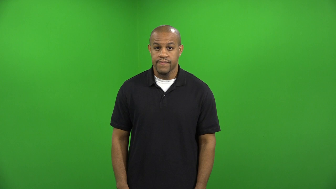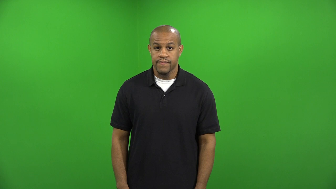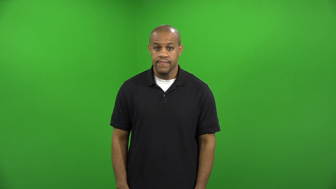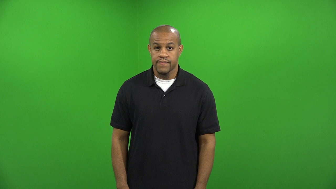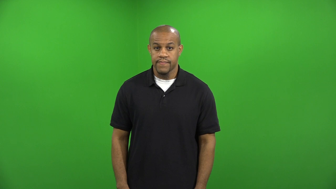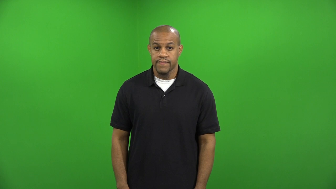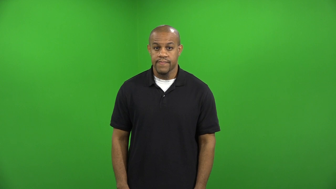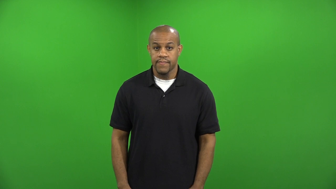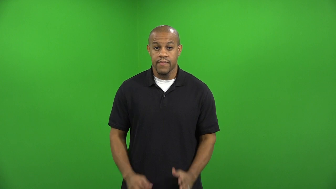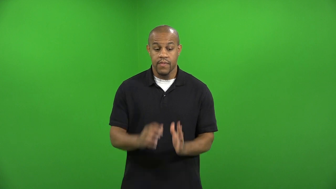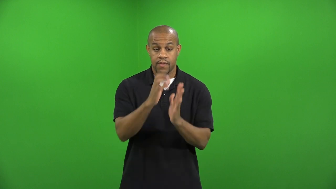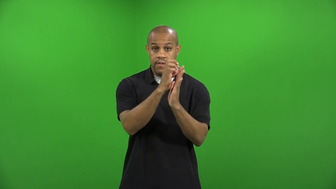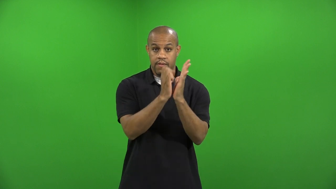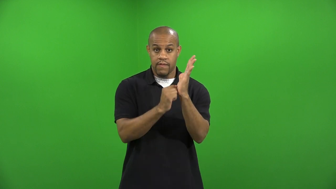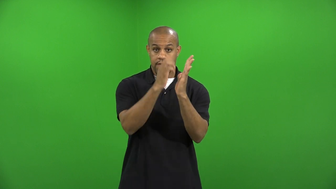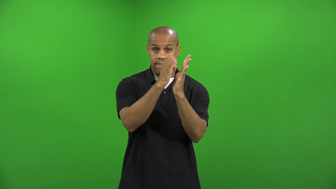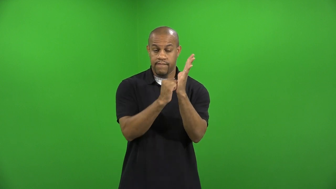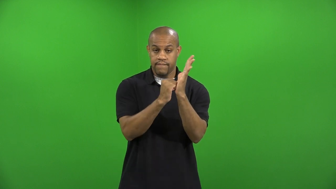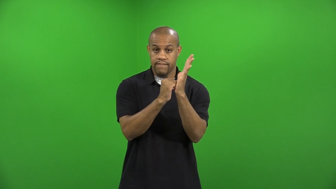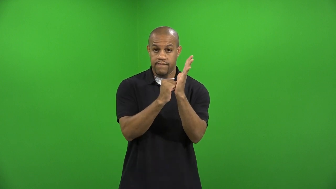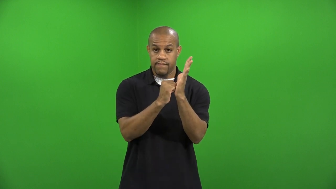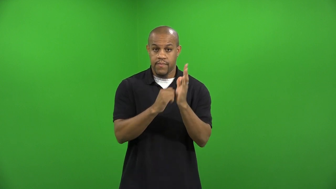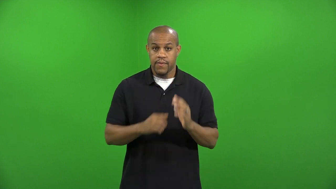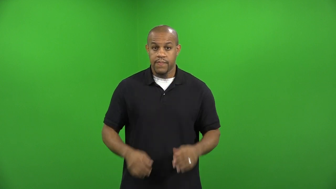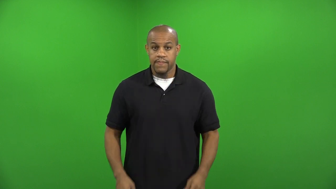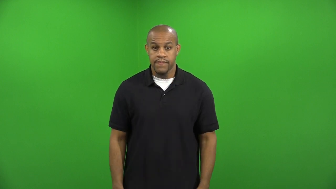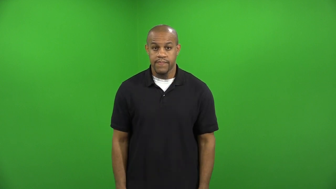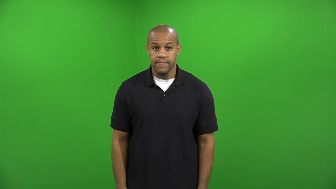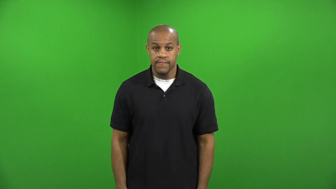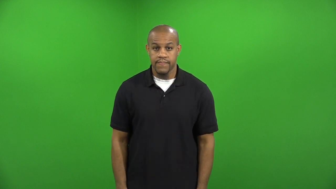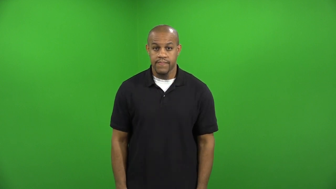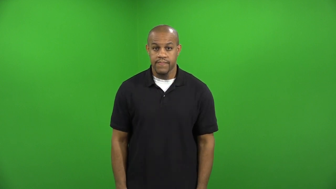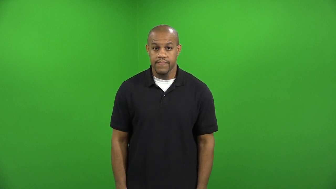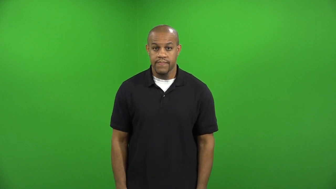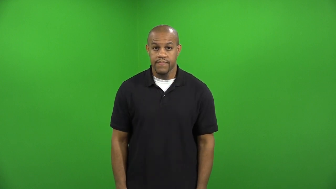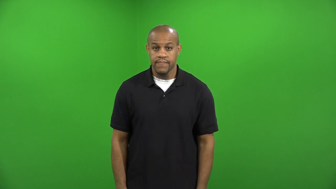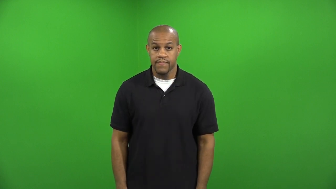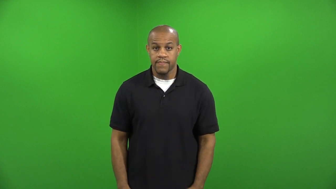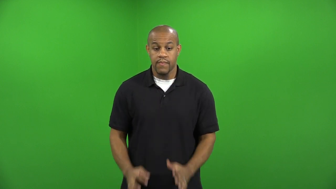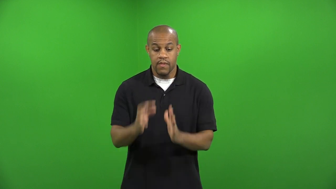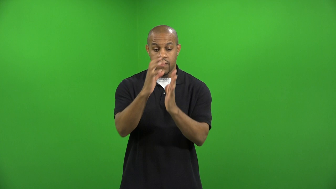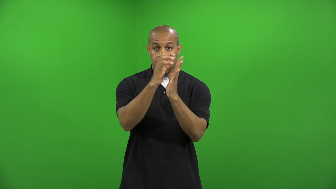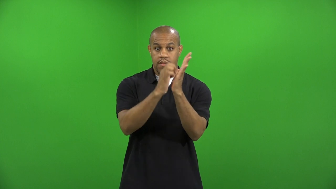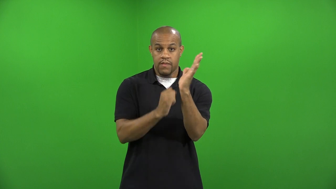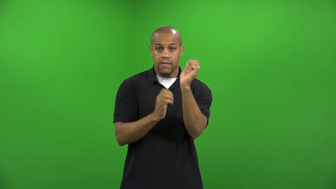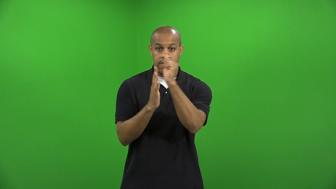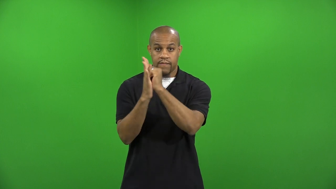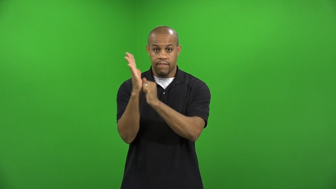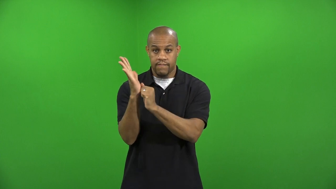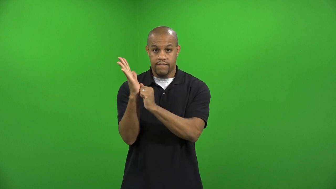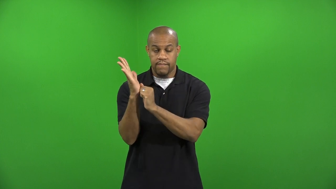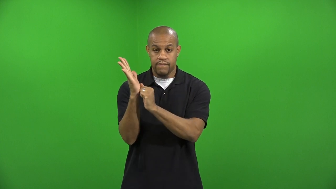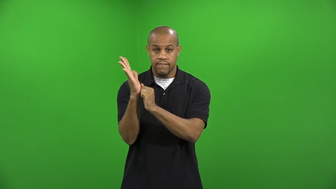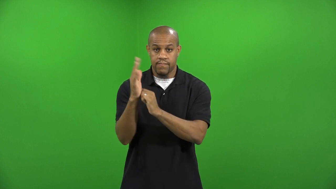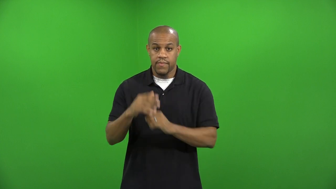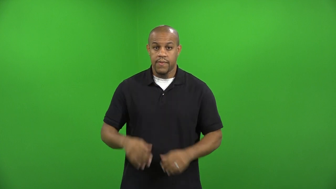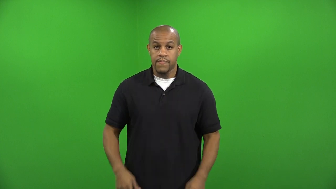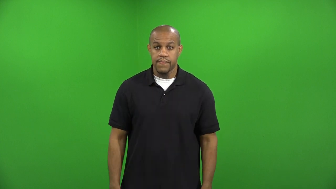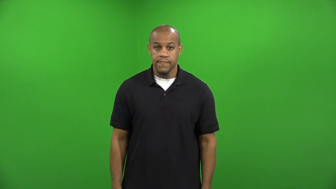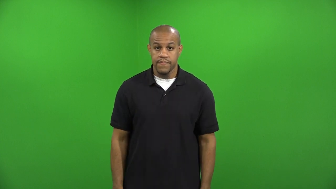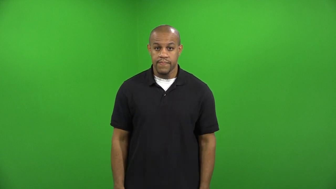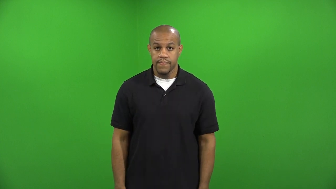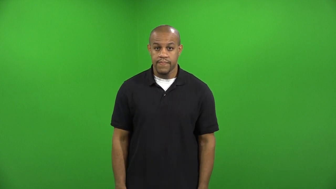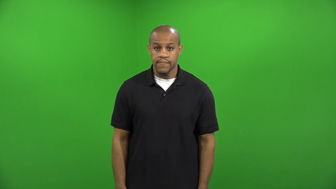Glove